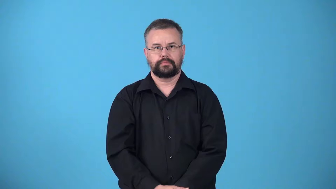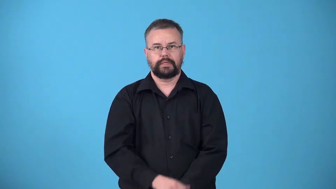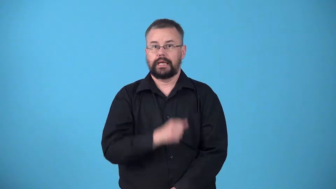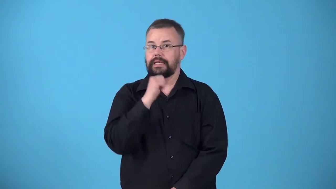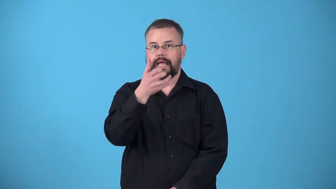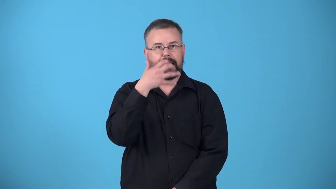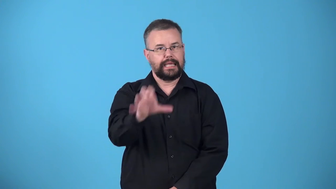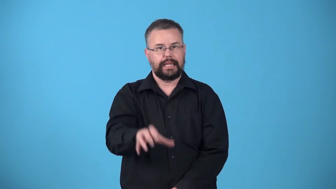unheated